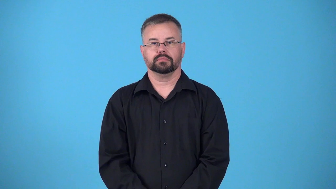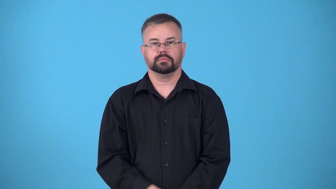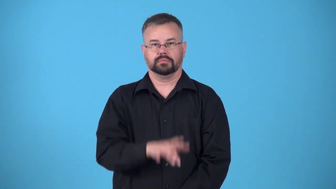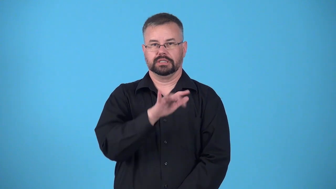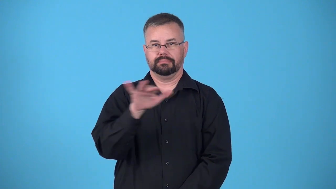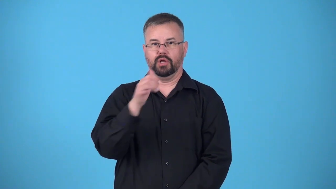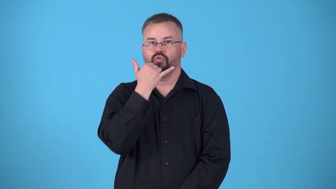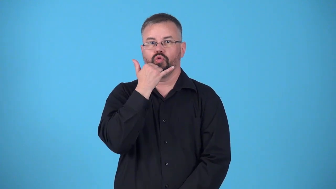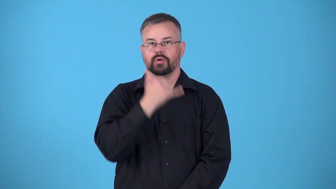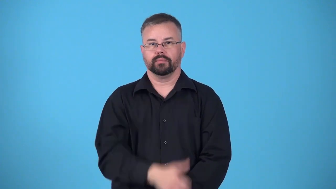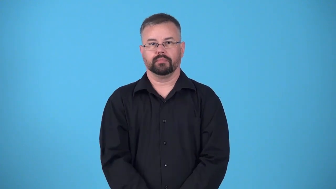sic